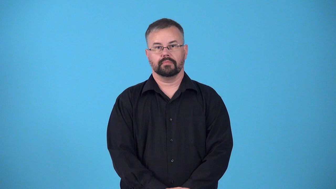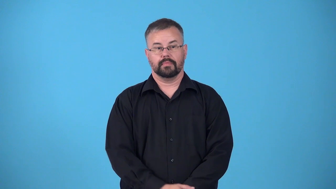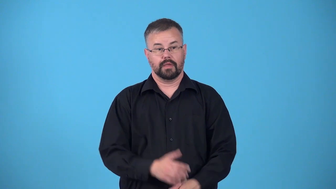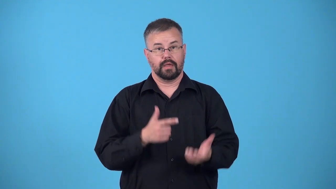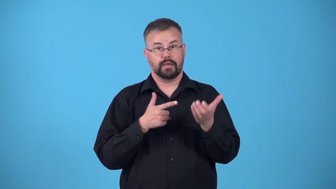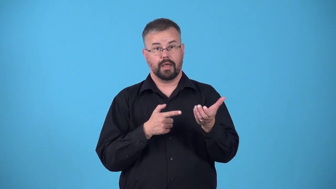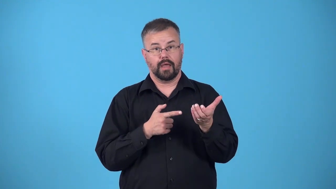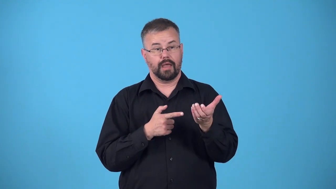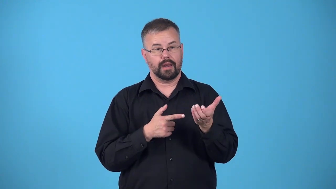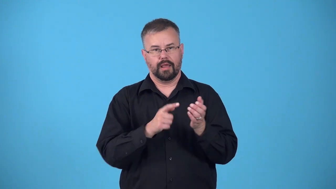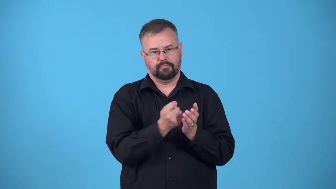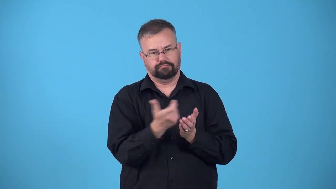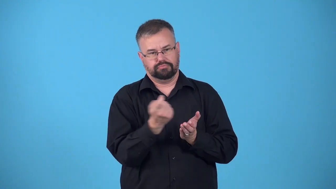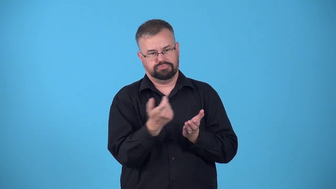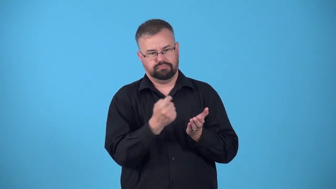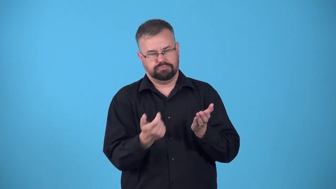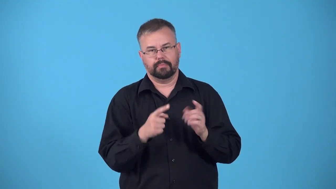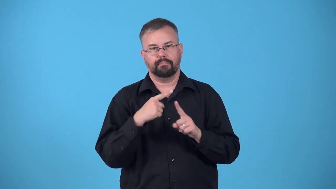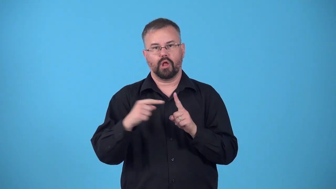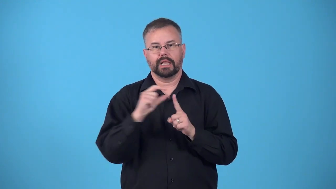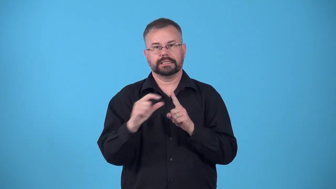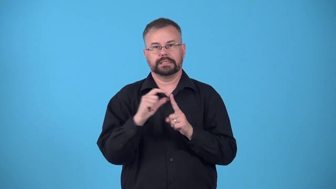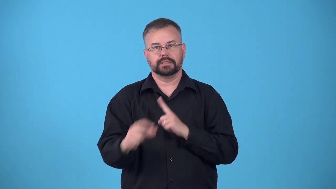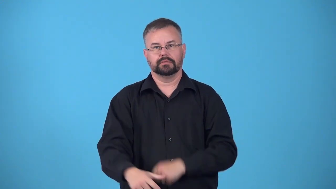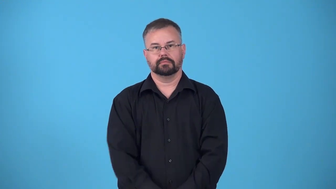unload gun